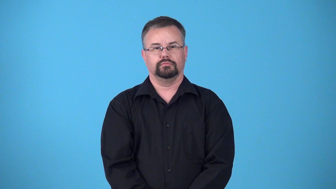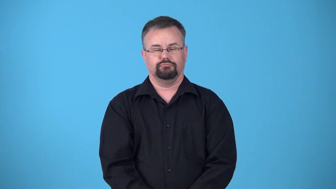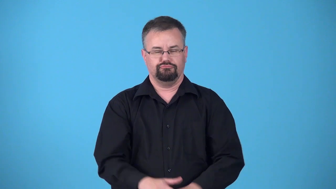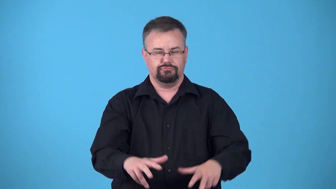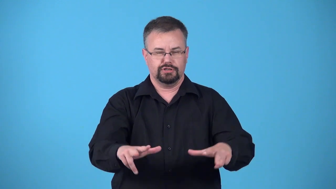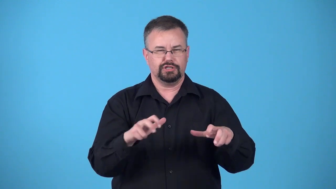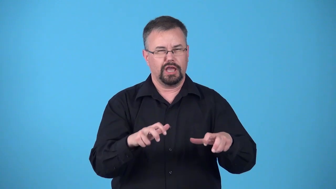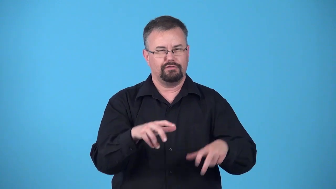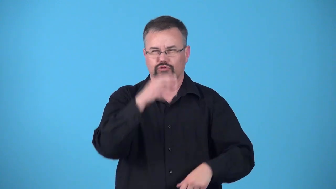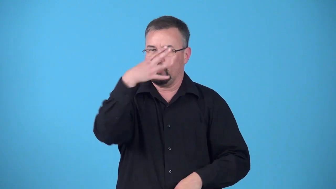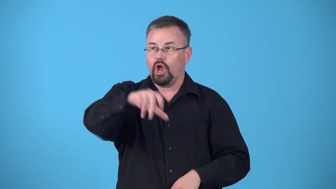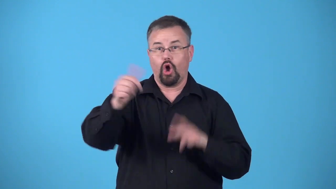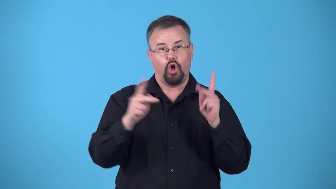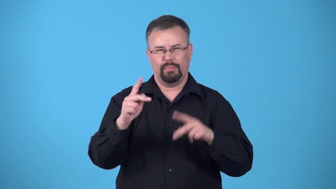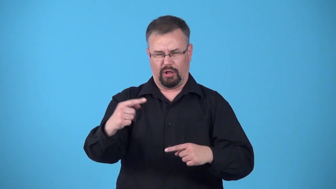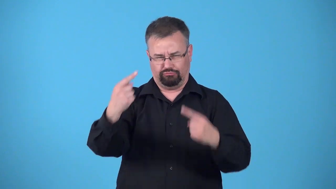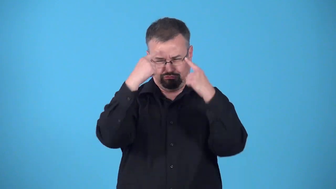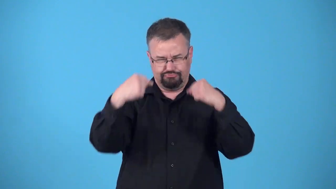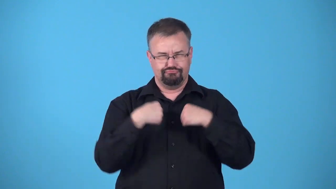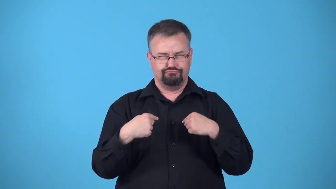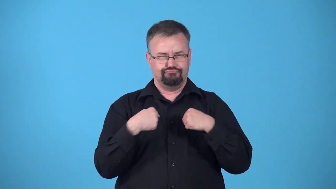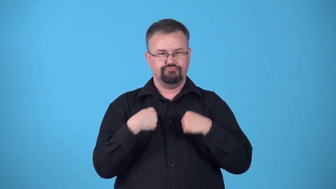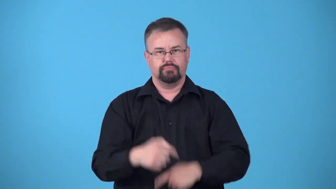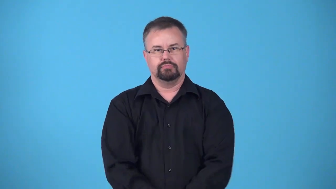look out for number one, look after number 1